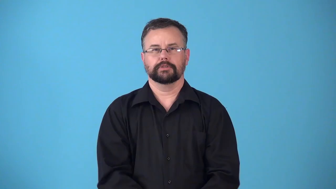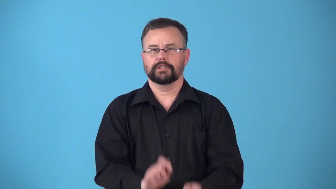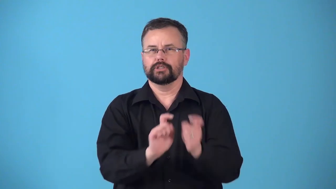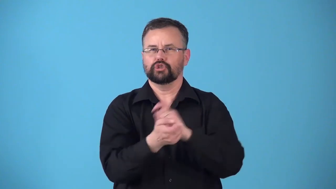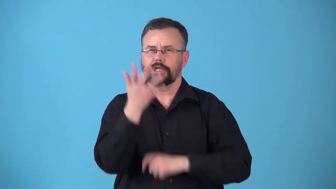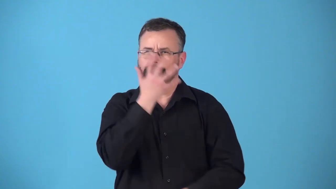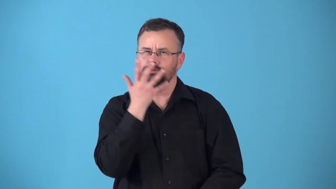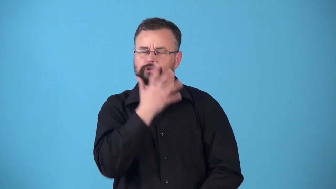restyle